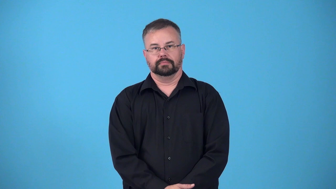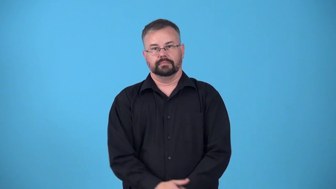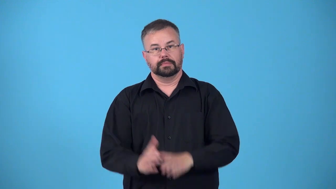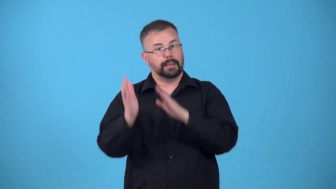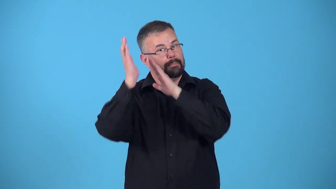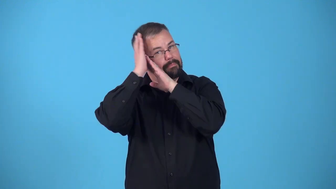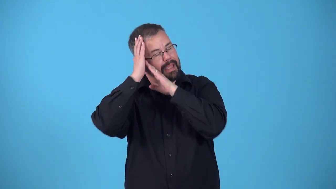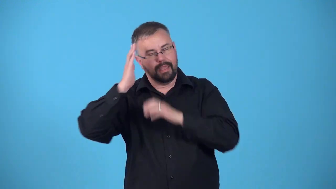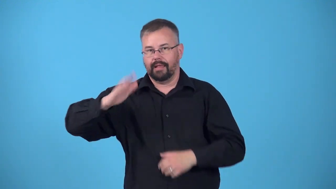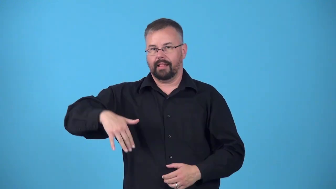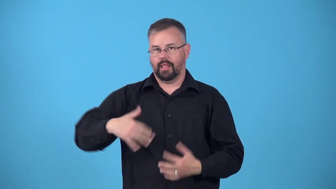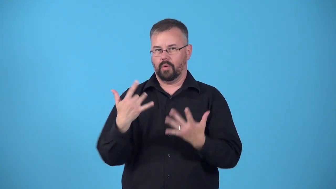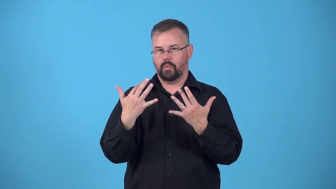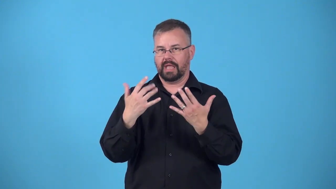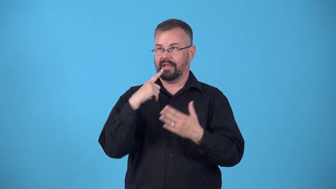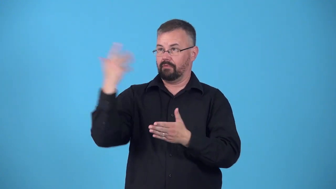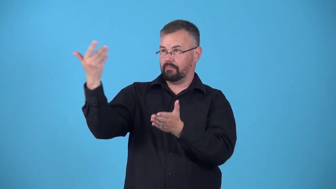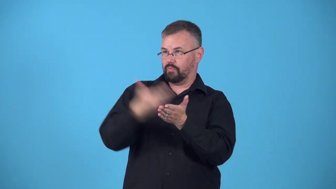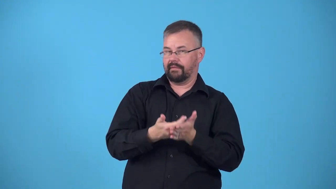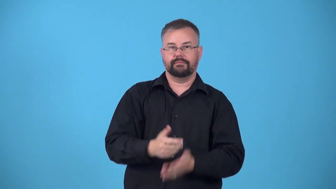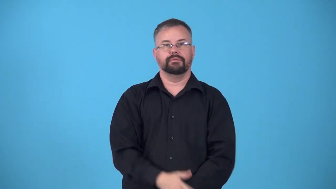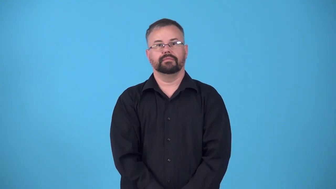wait up in bed